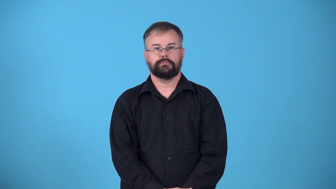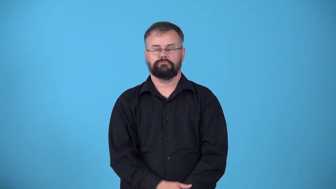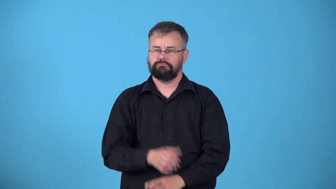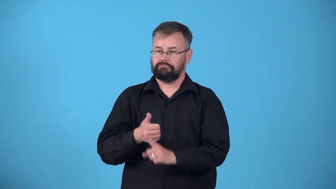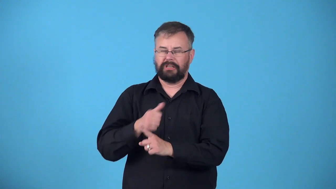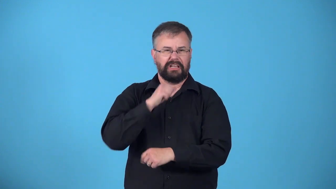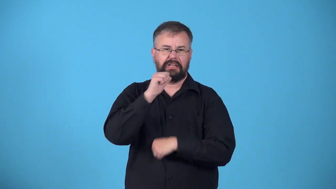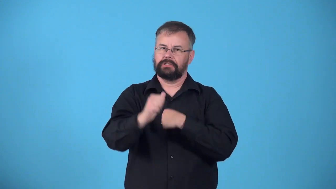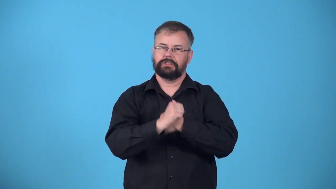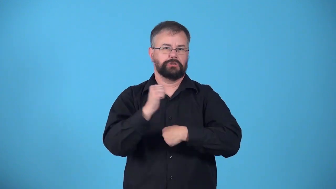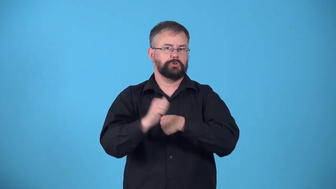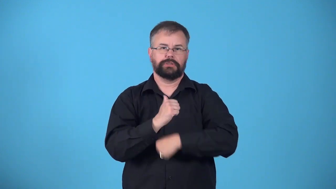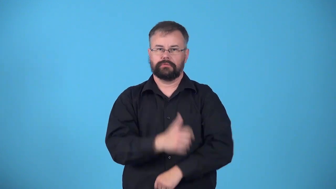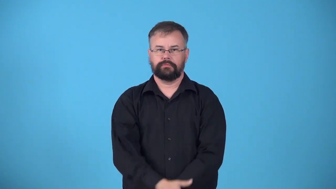innocuous